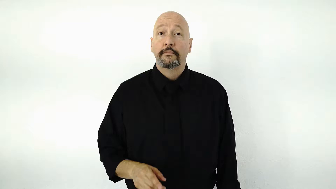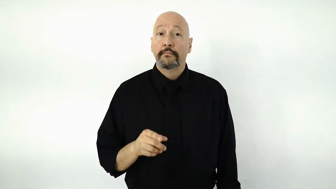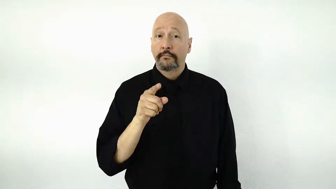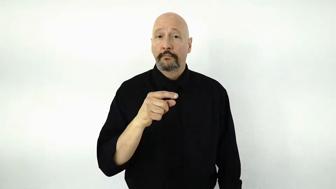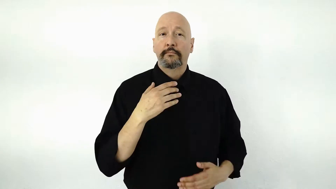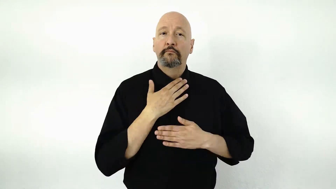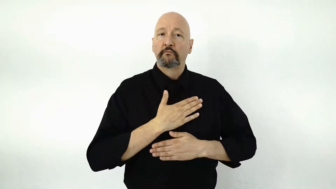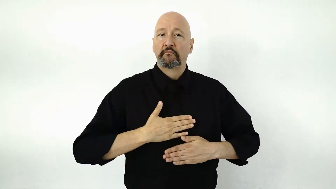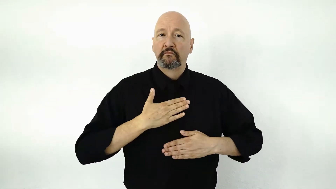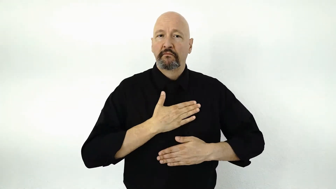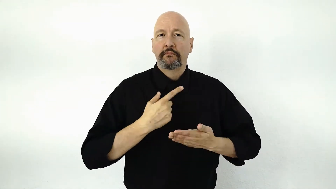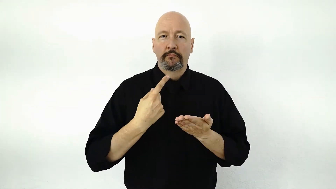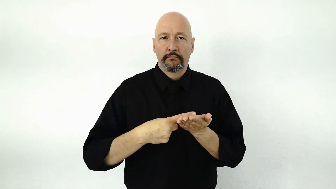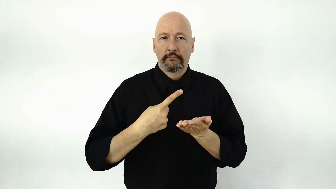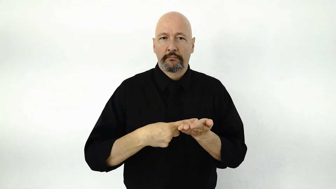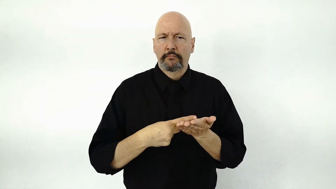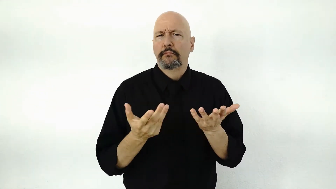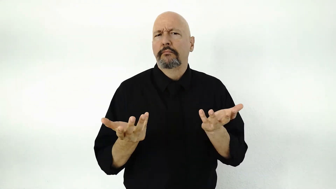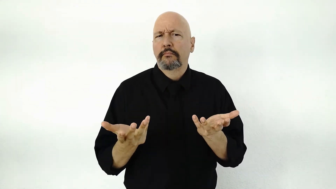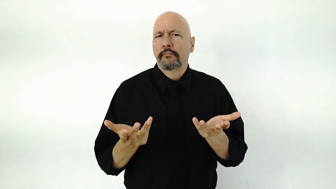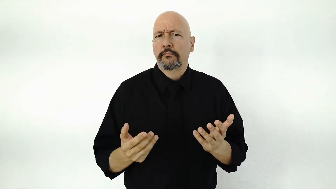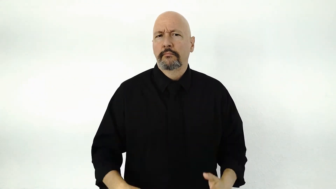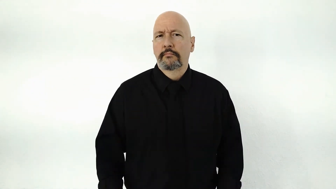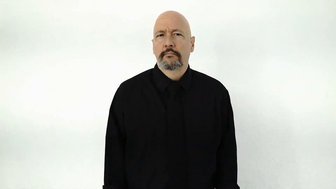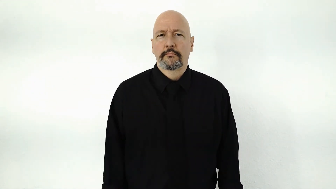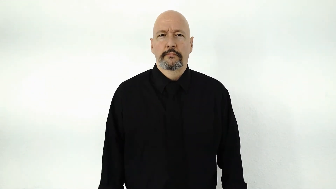YOU ENJOY DISCUSS WHAT?